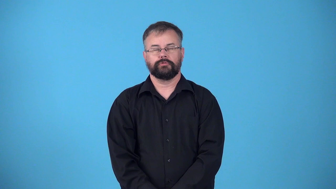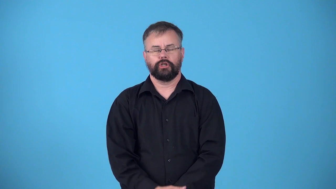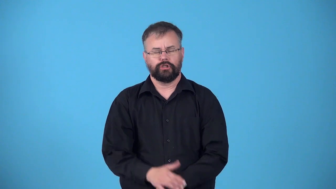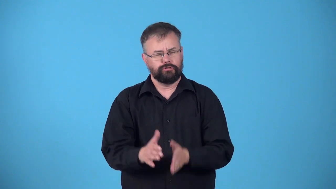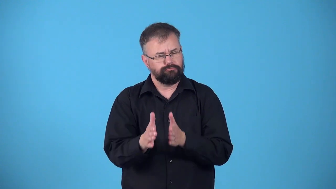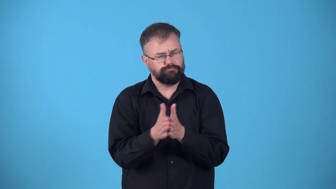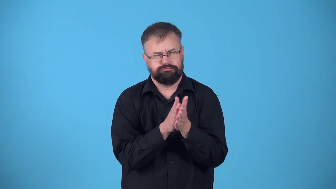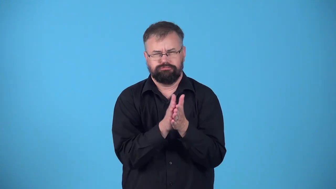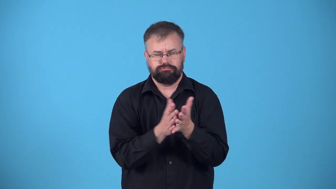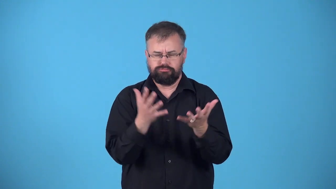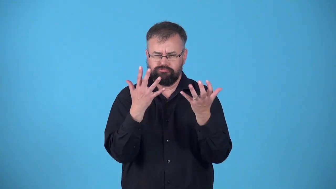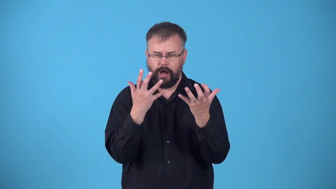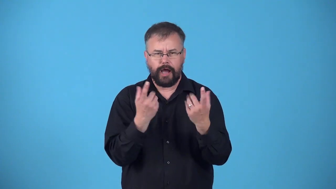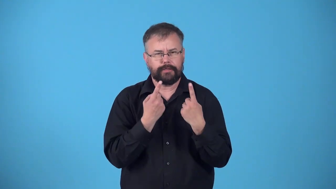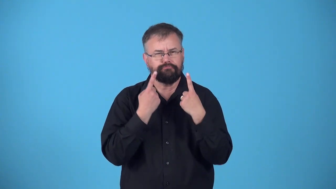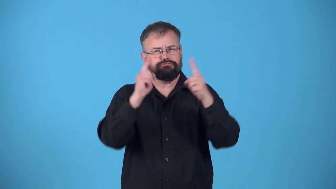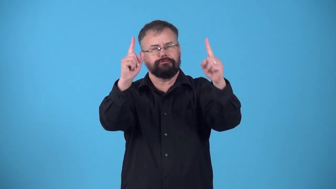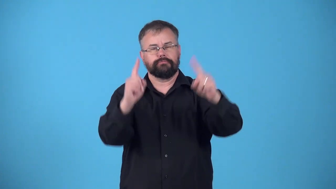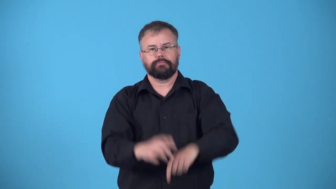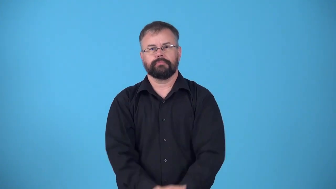keen on success,ambitious